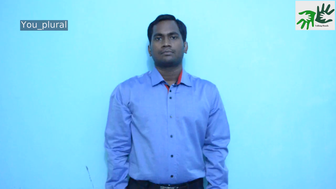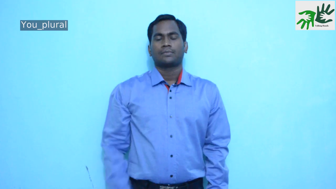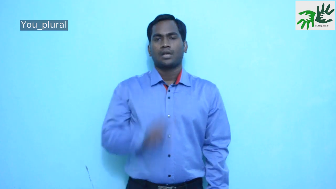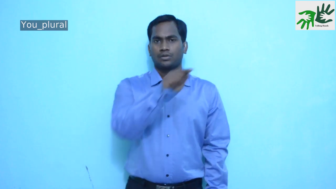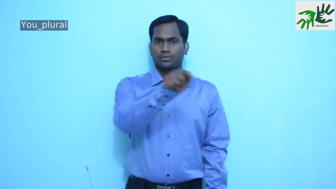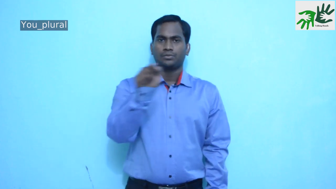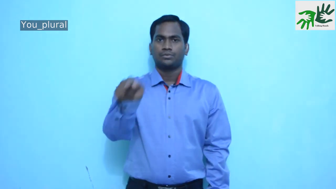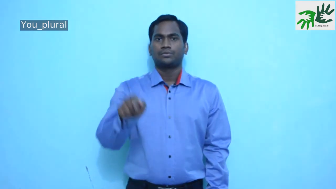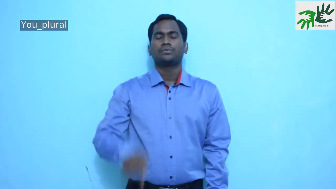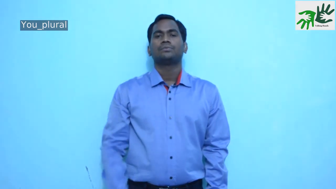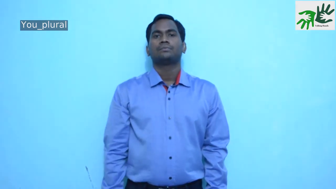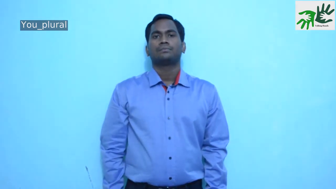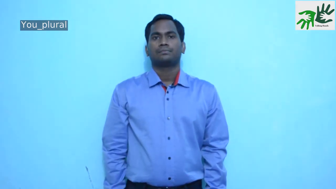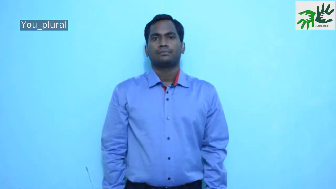You plural